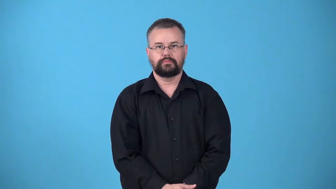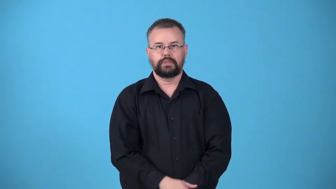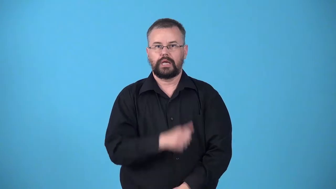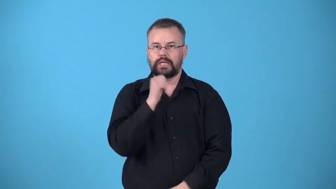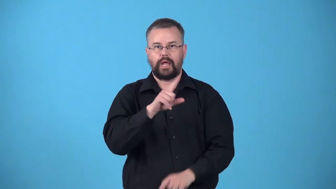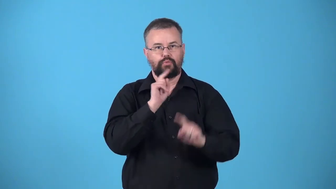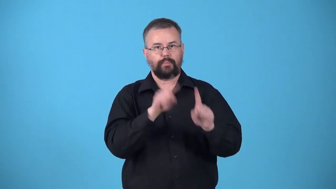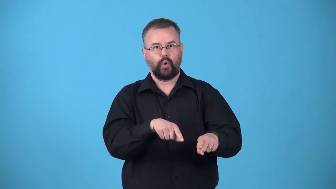unreported